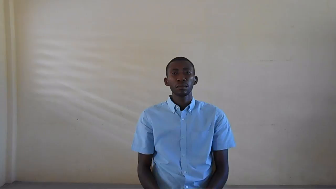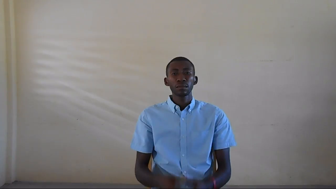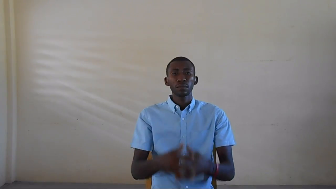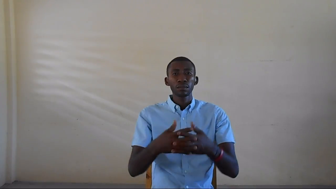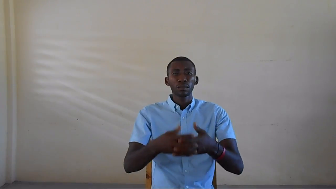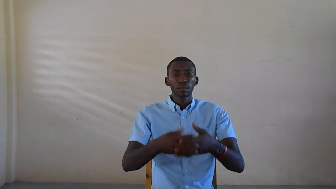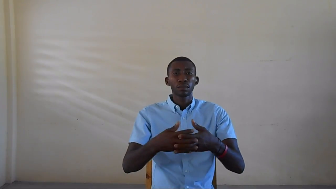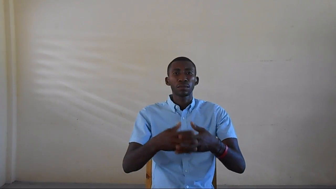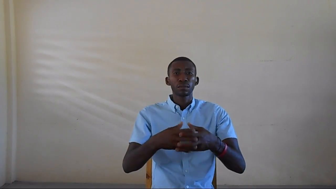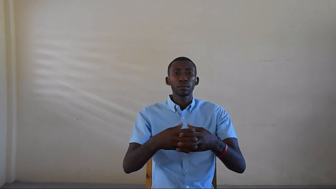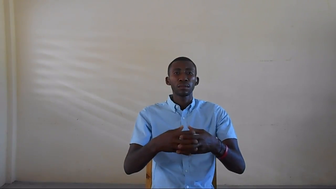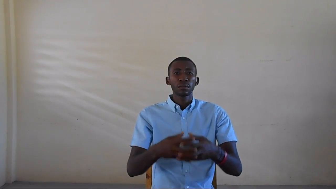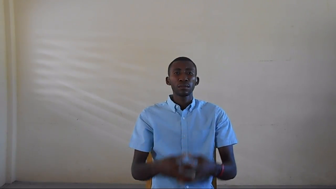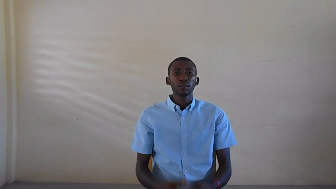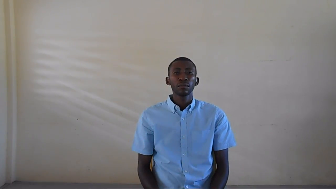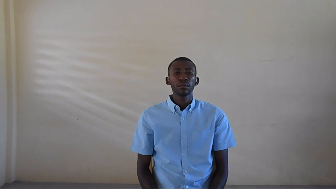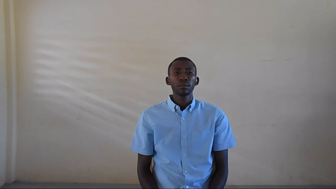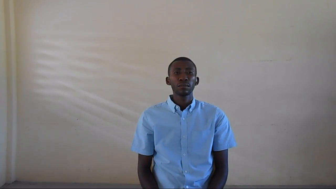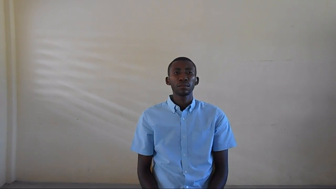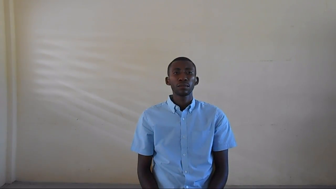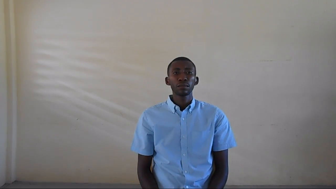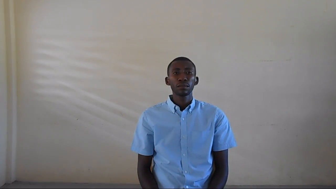enginemotor